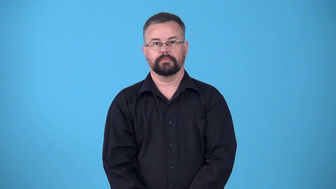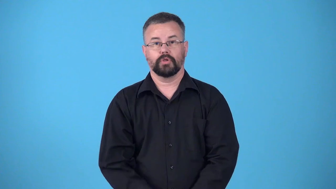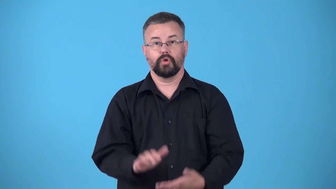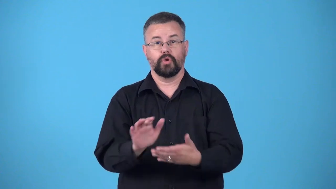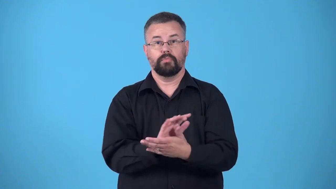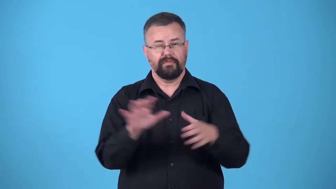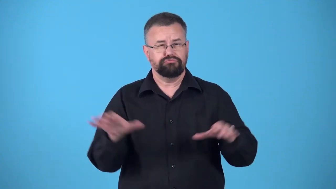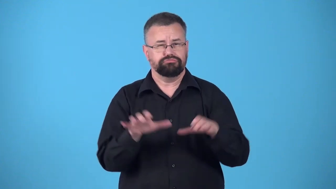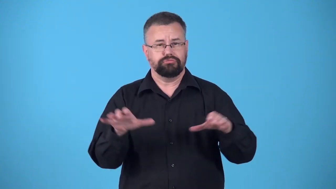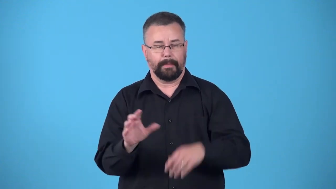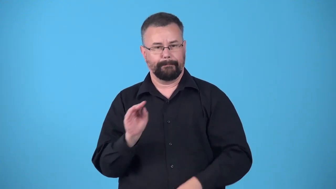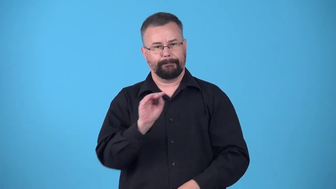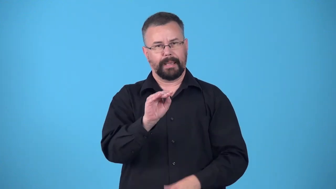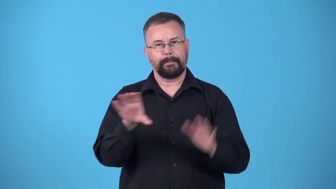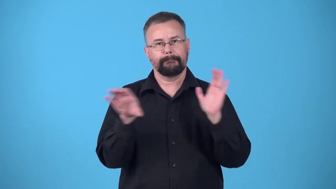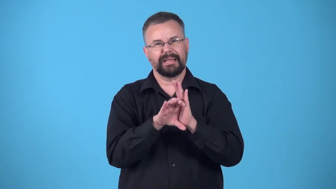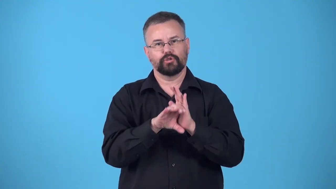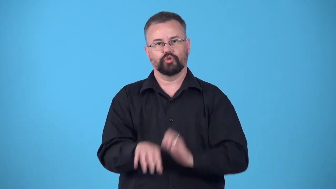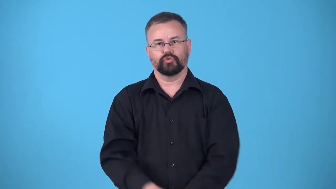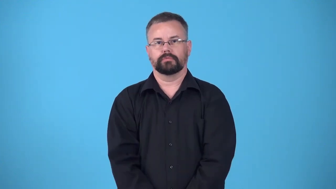cut in